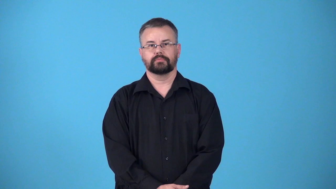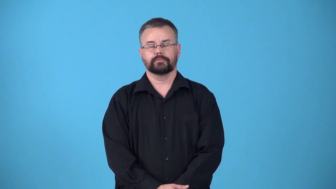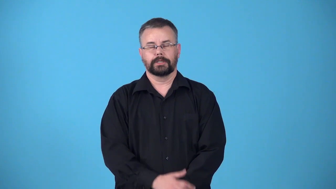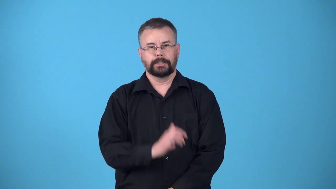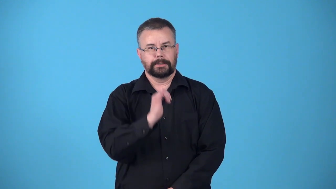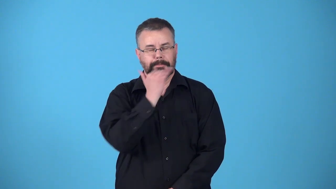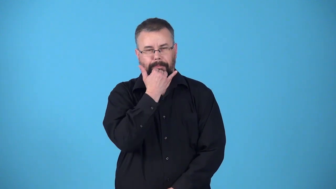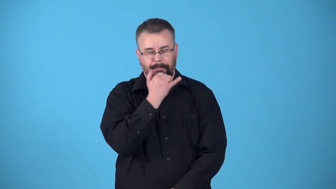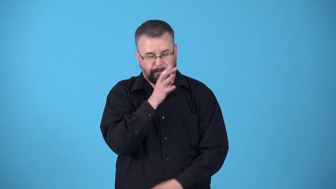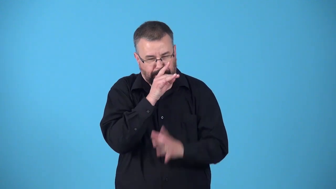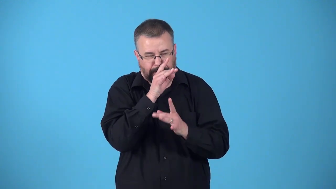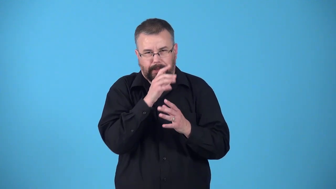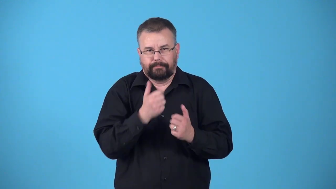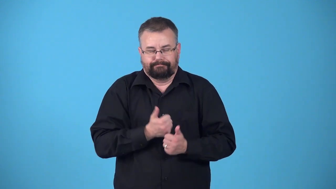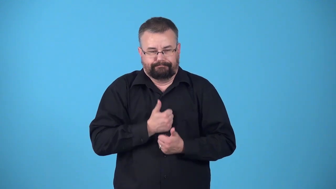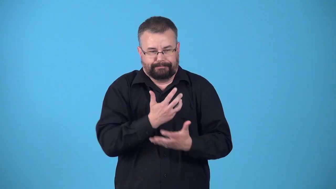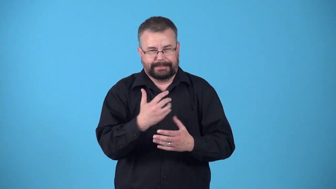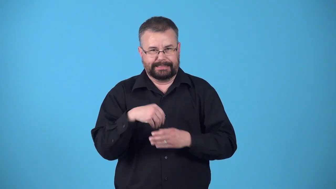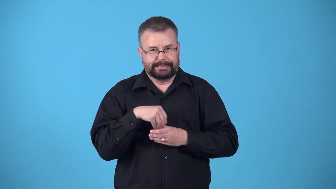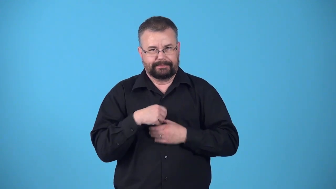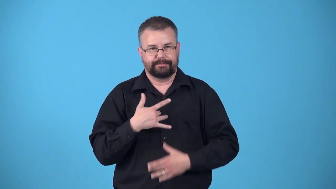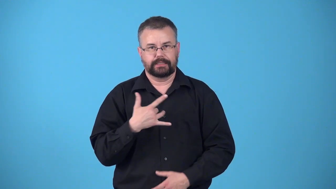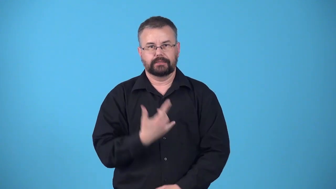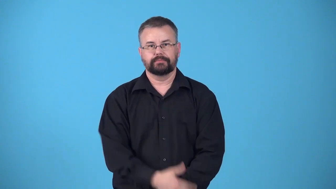freudian slip